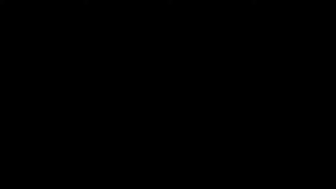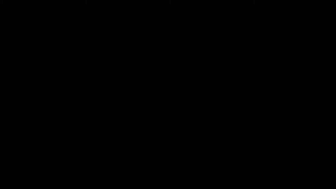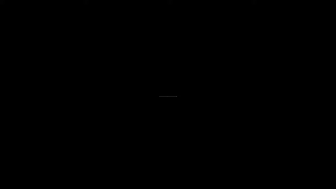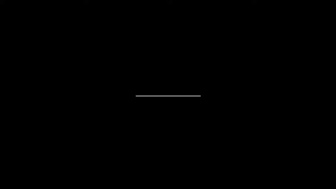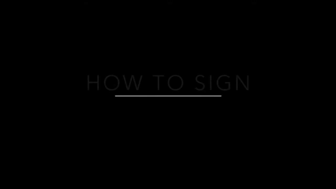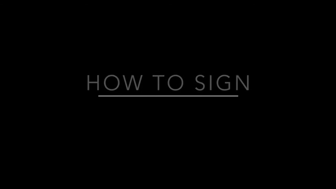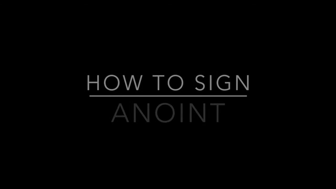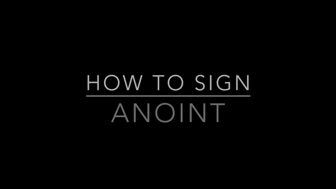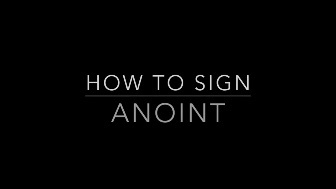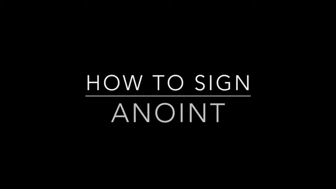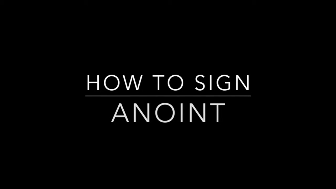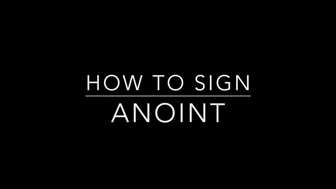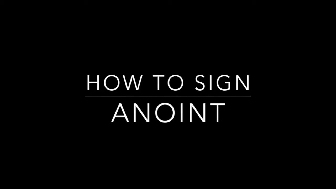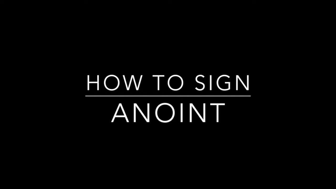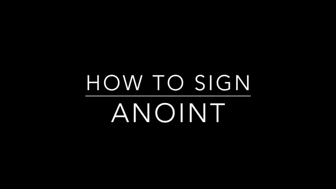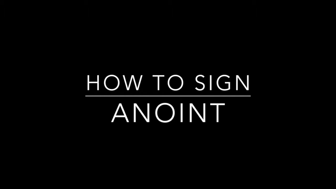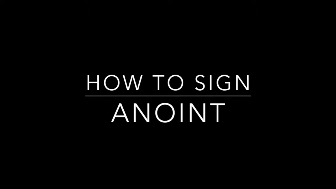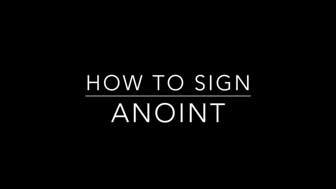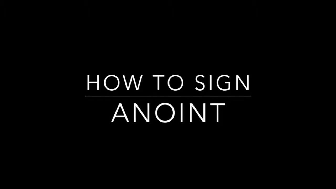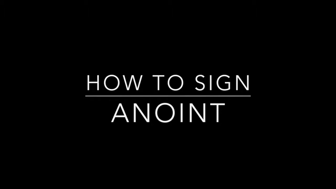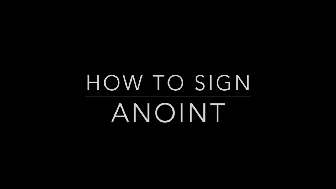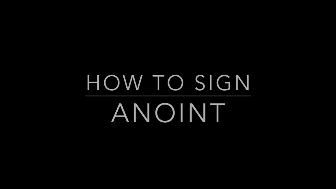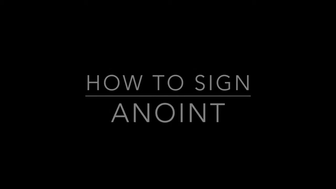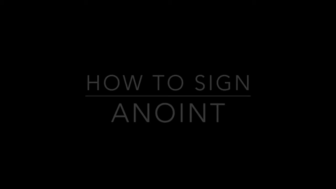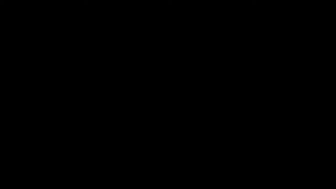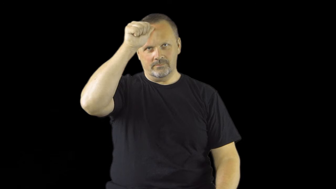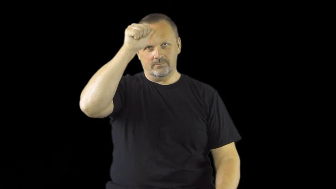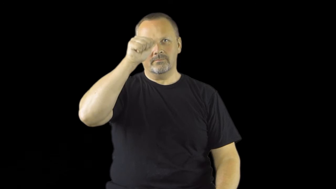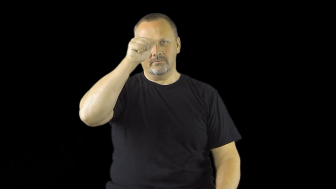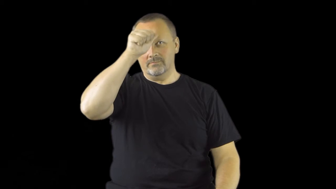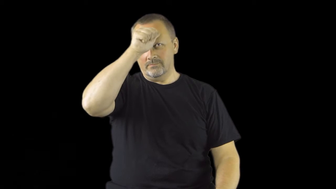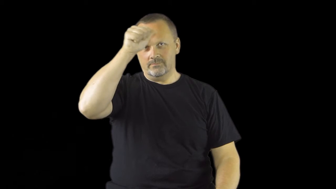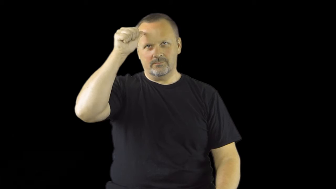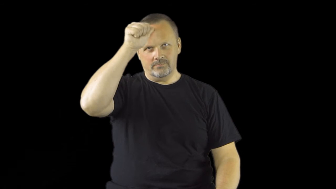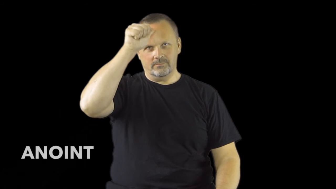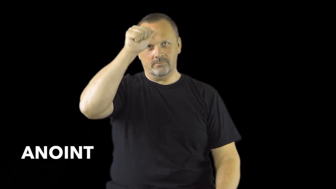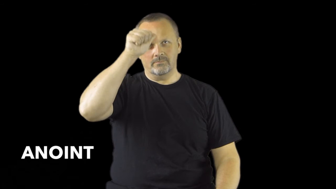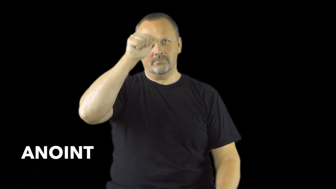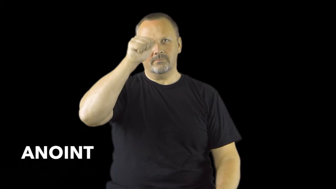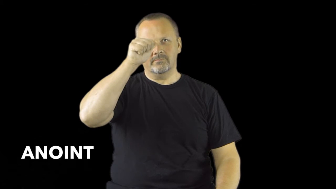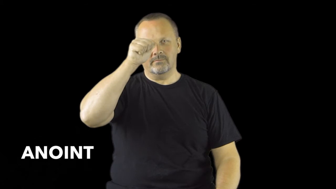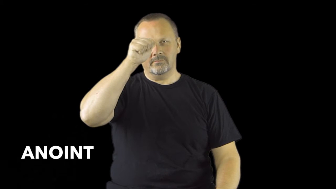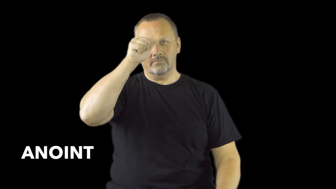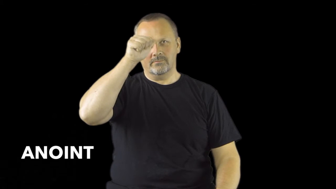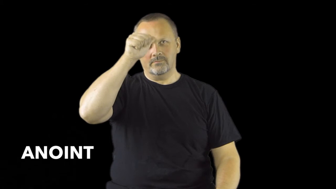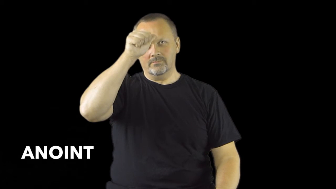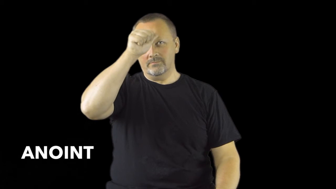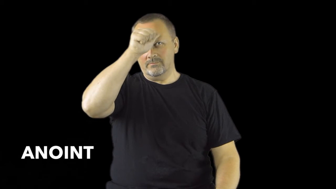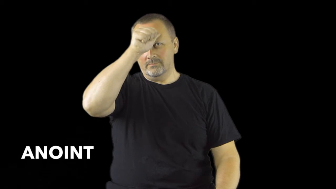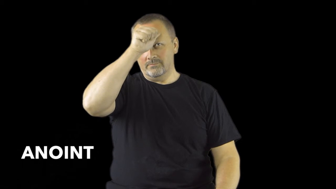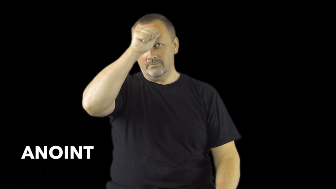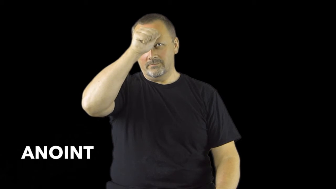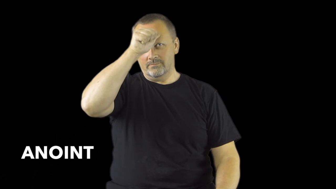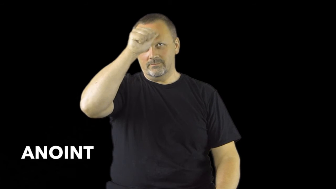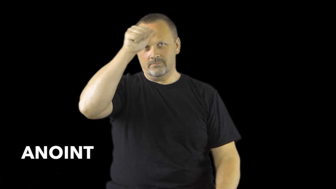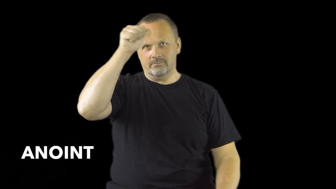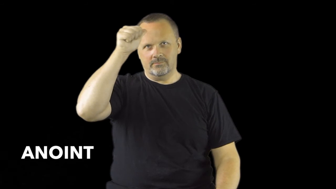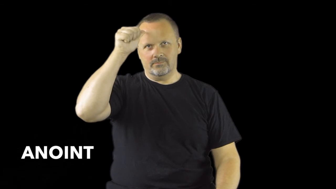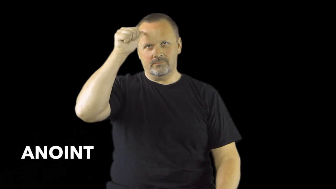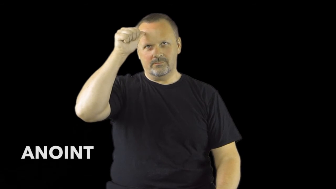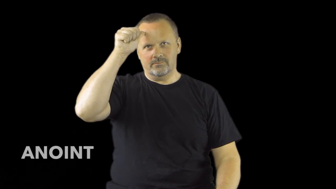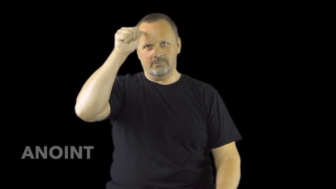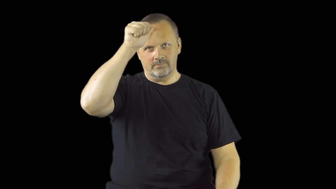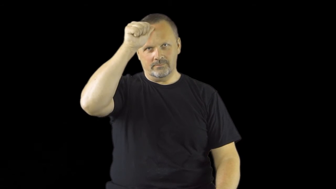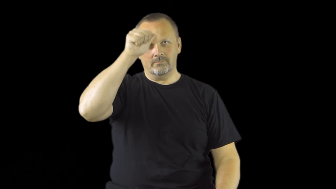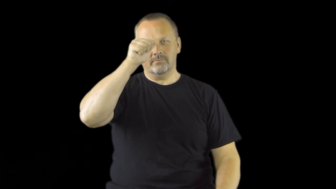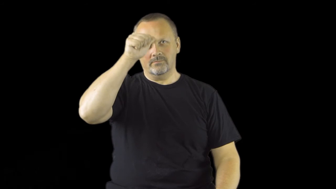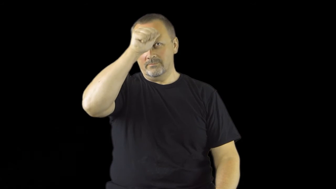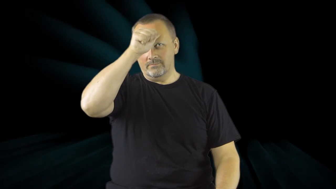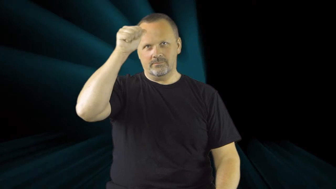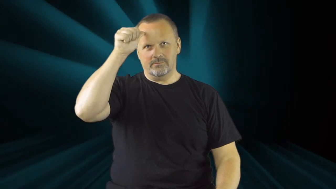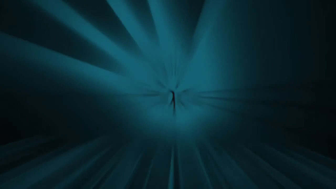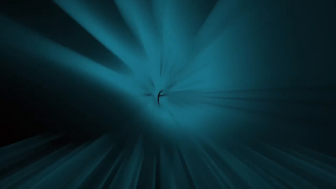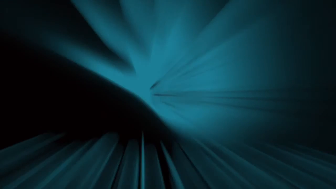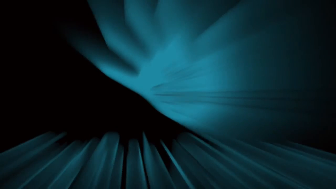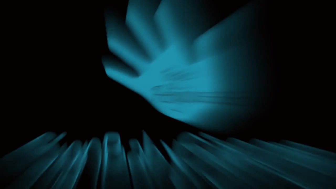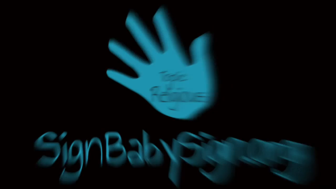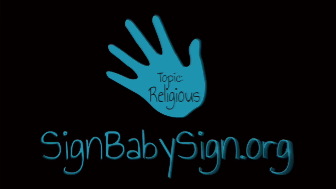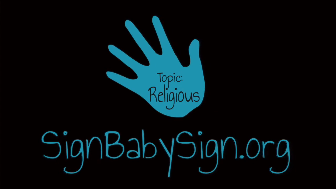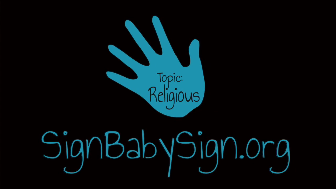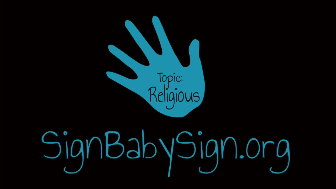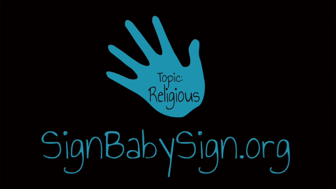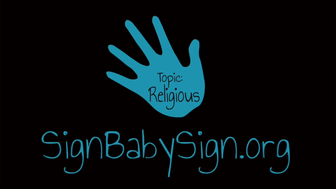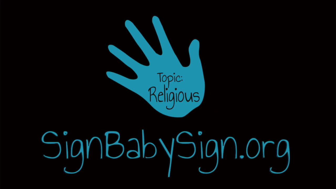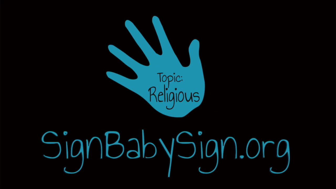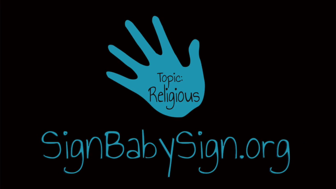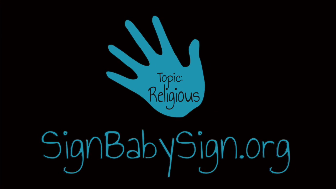Anoint